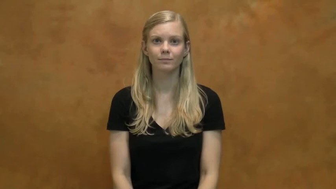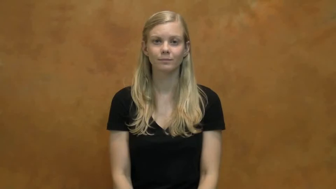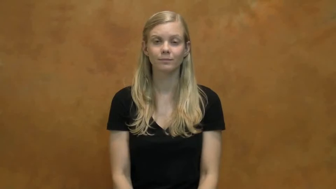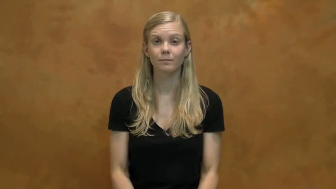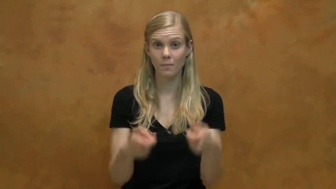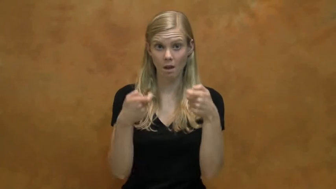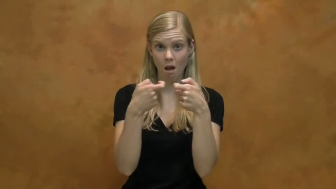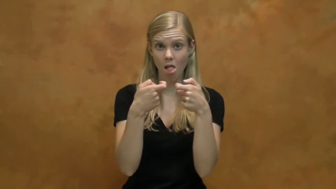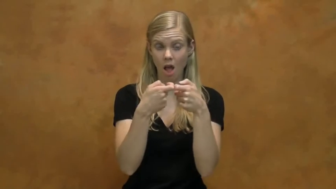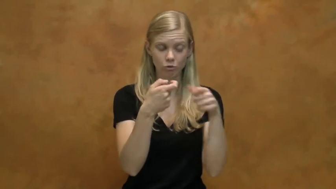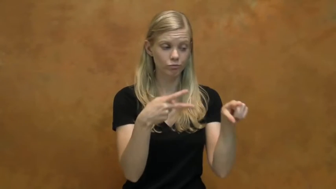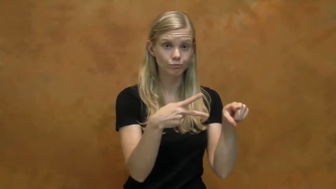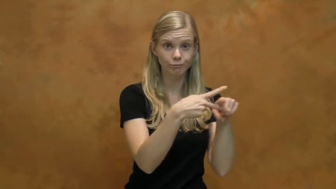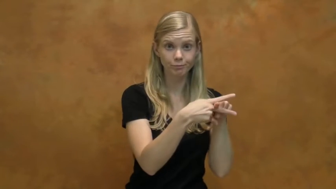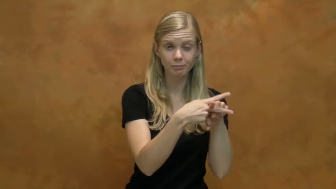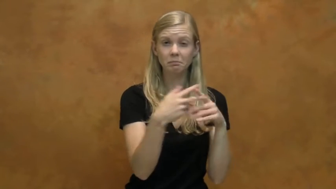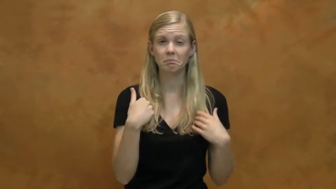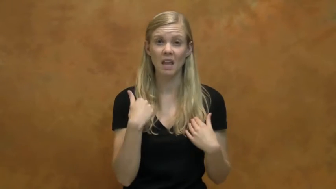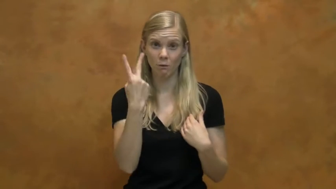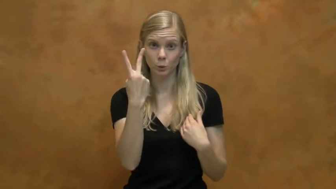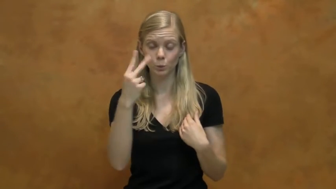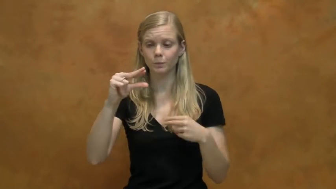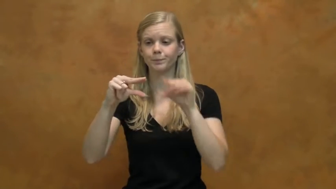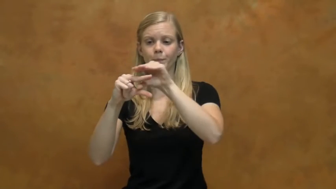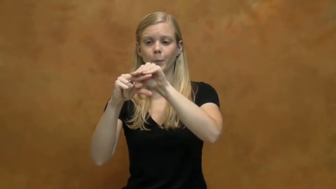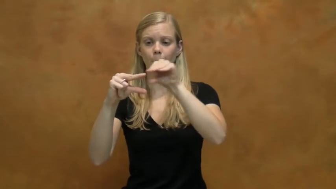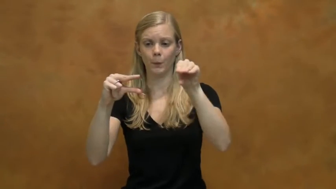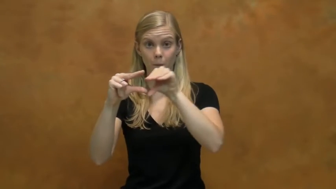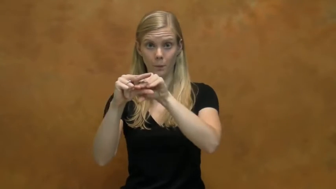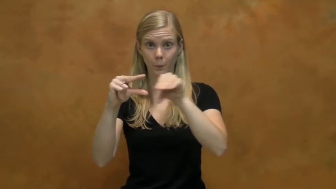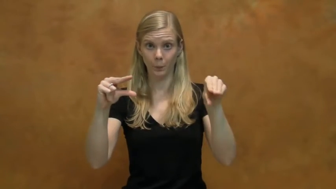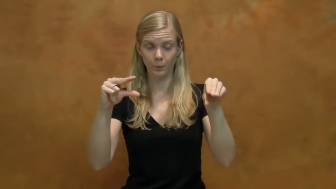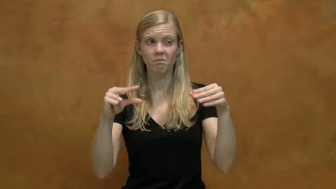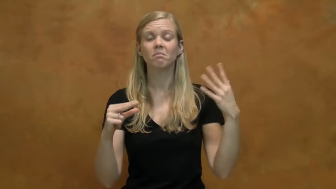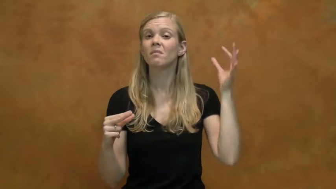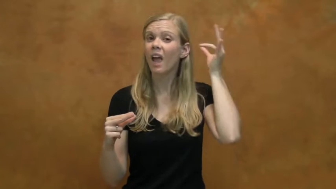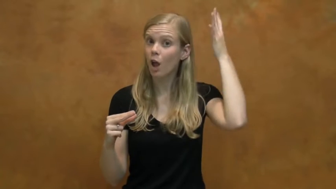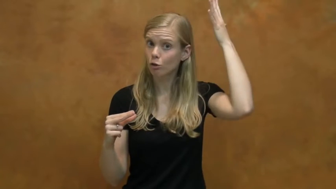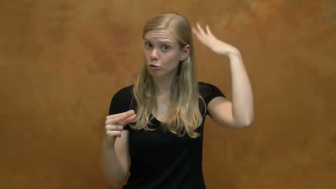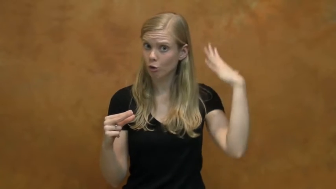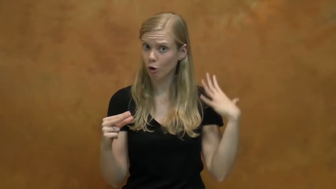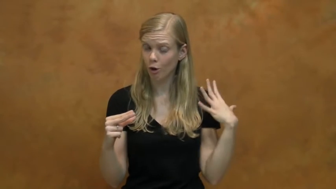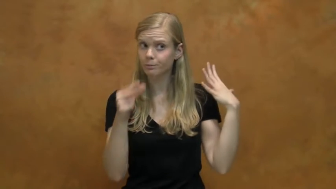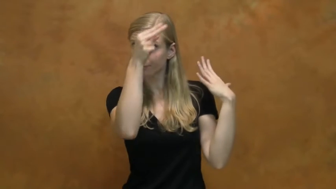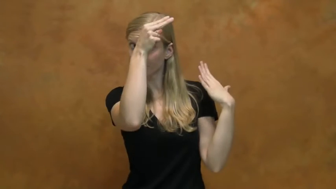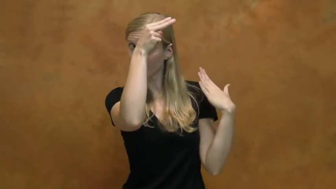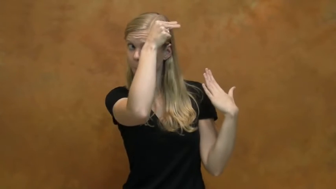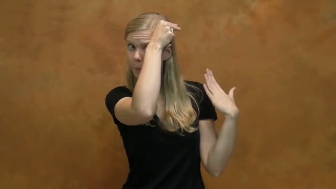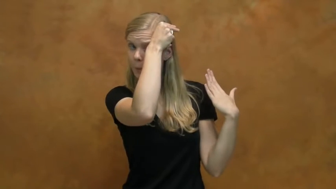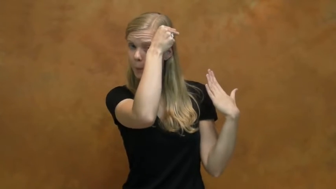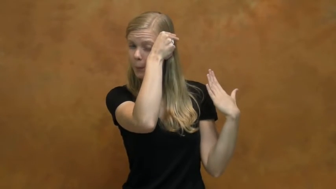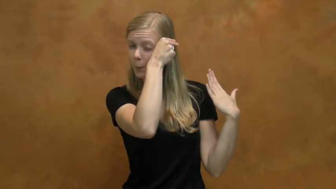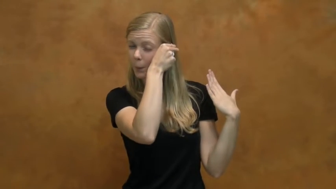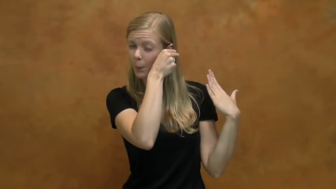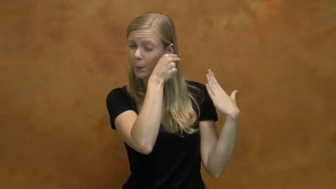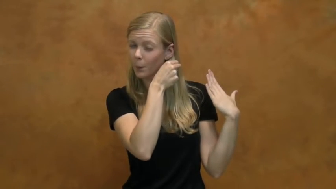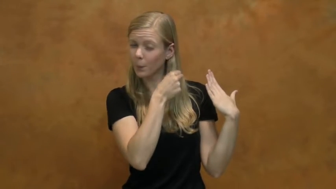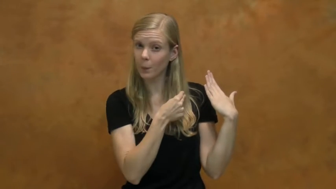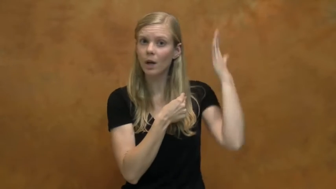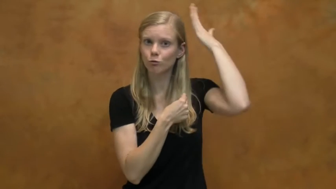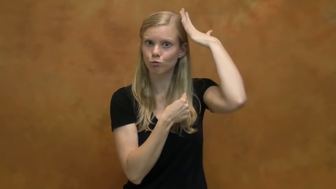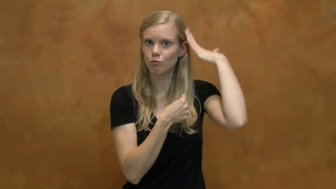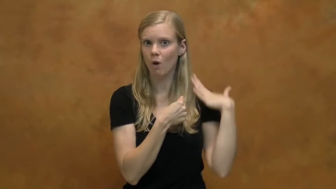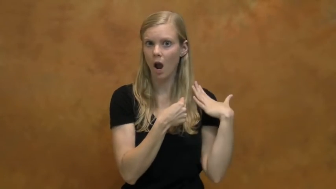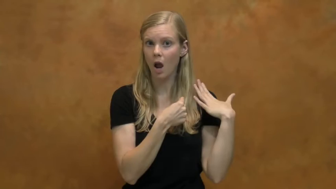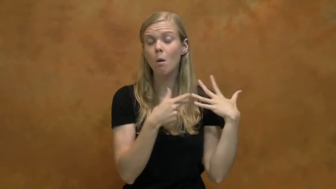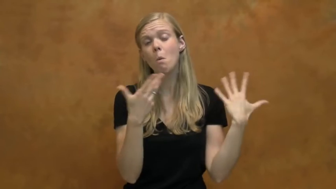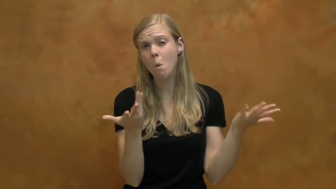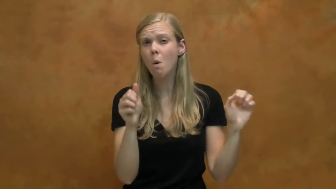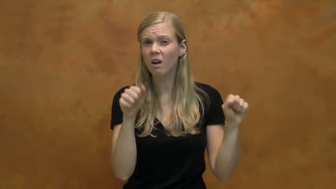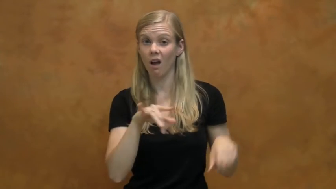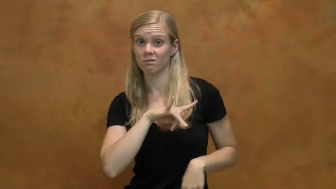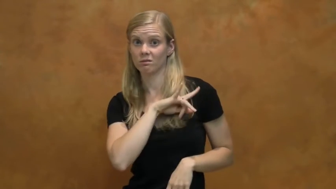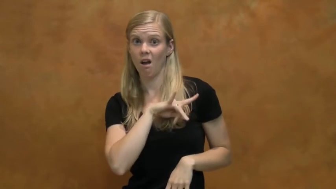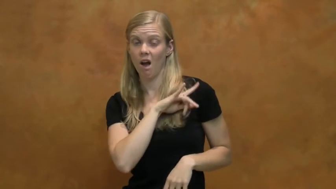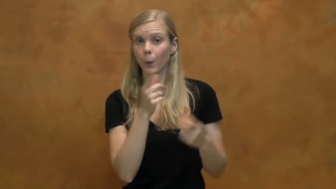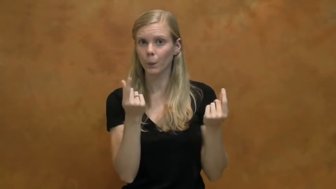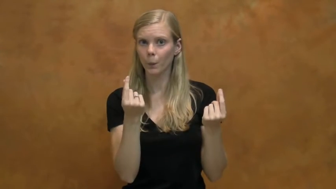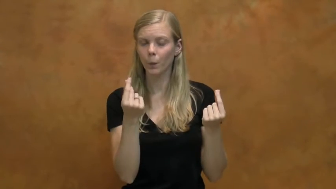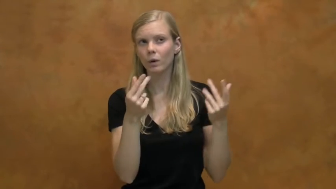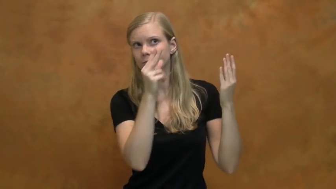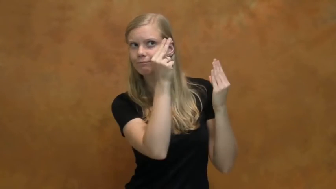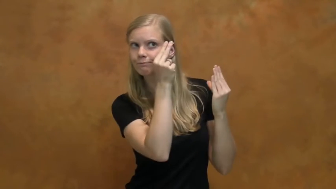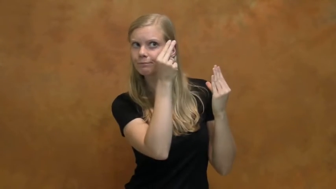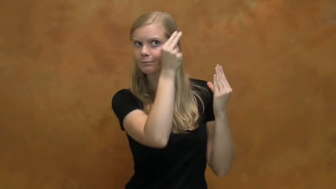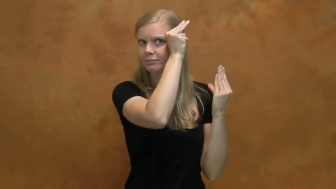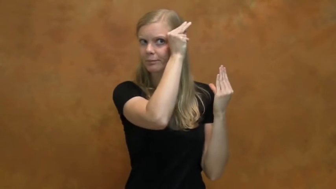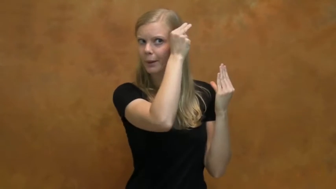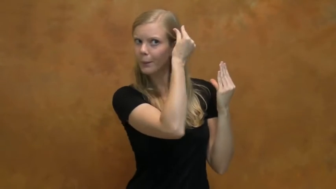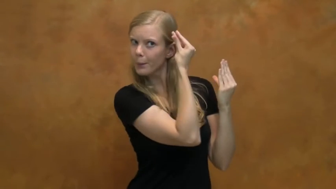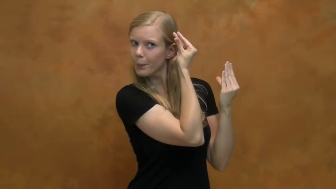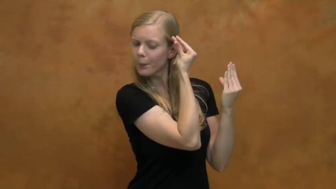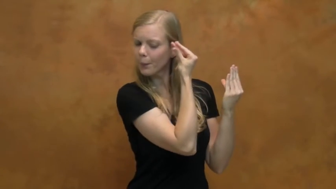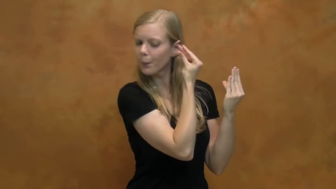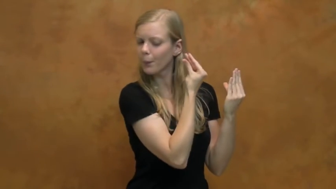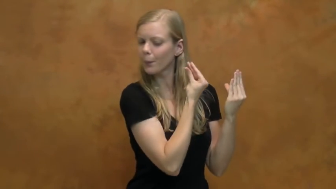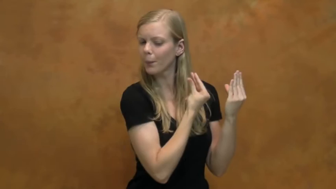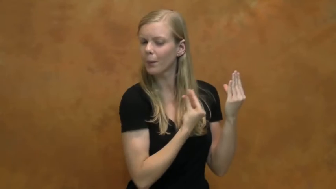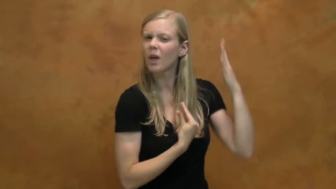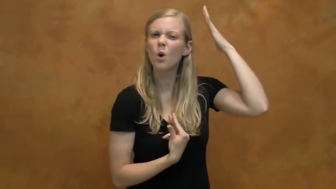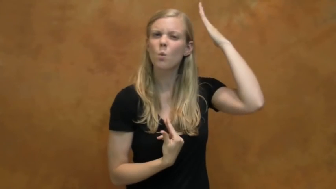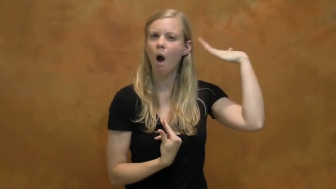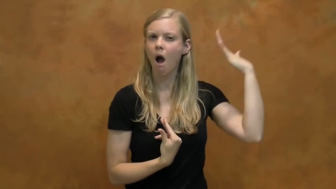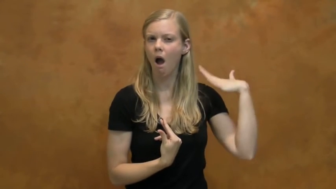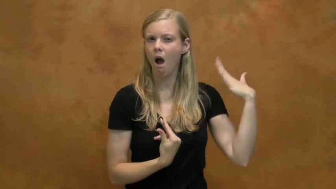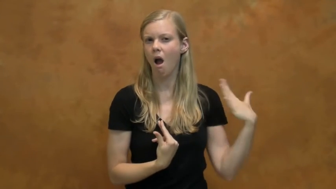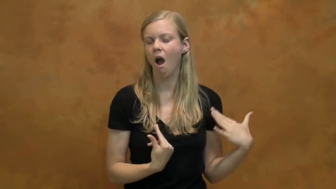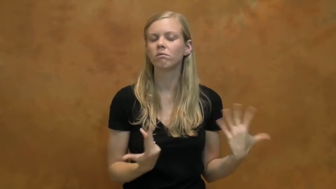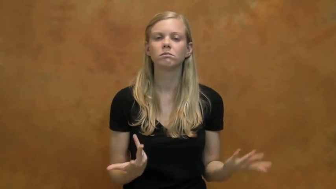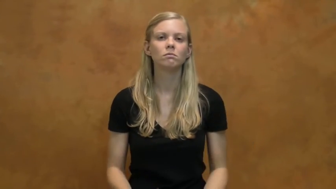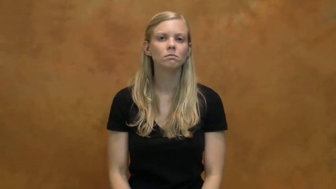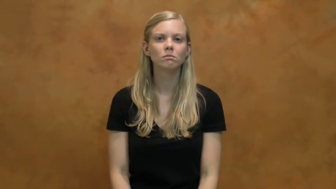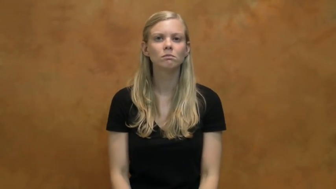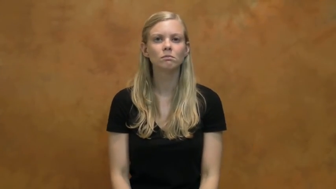flat iron and hair straightener and straightening iron